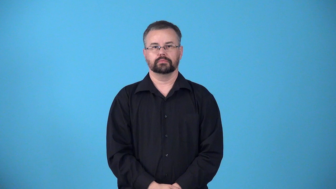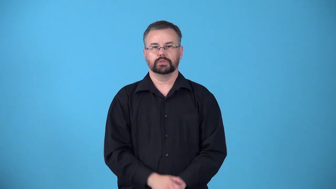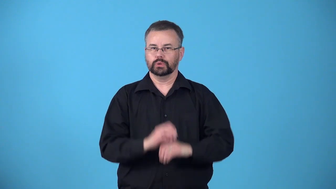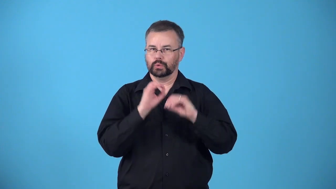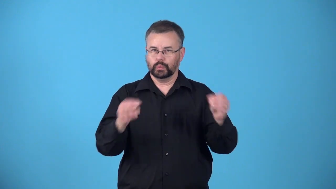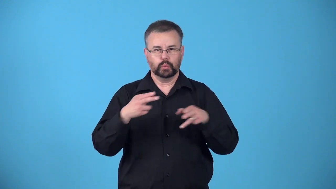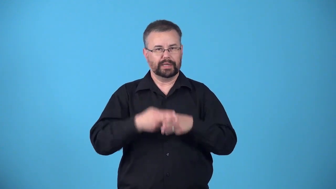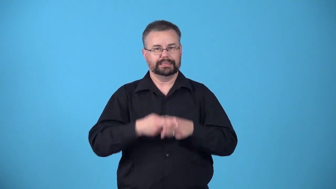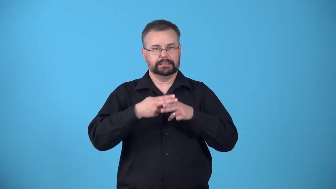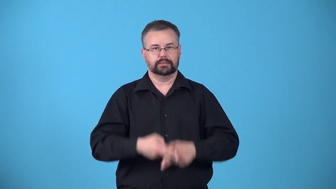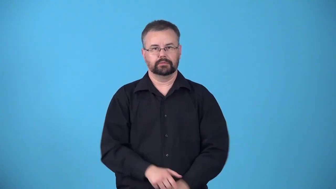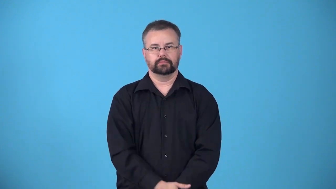weightless